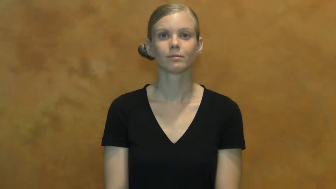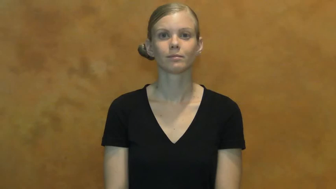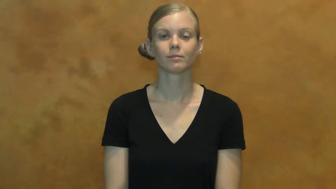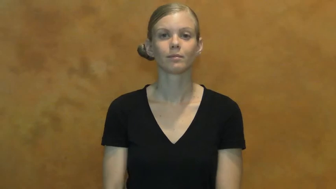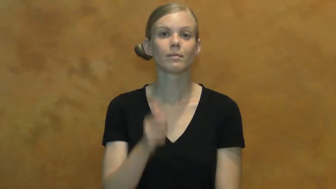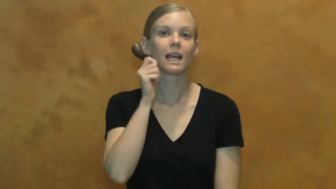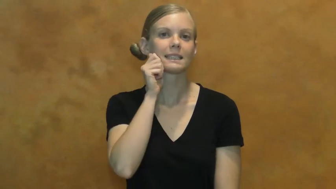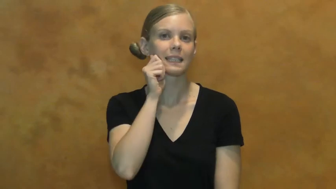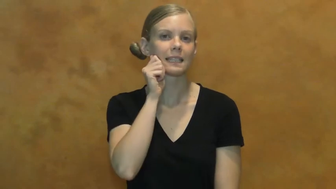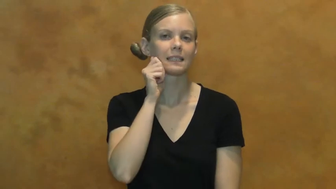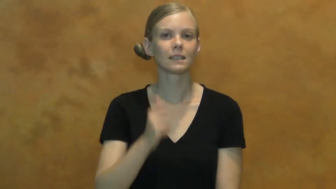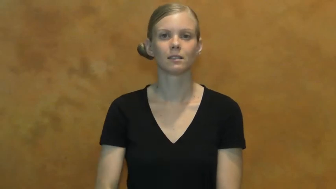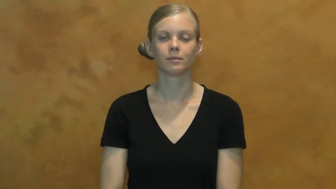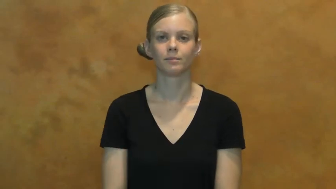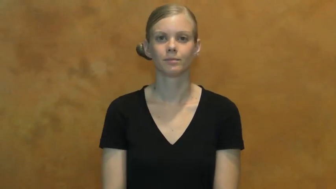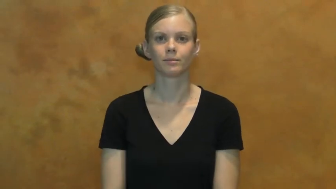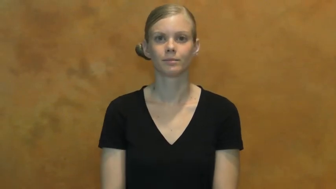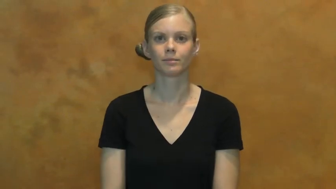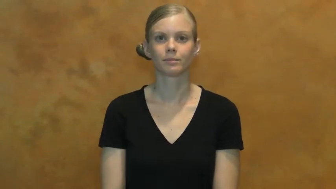skin